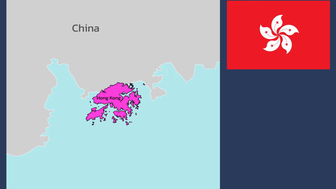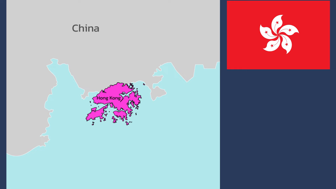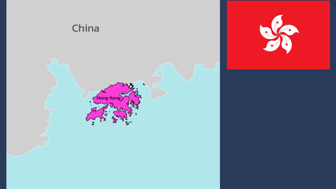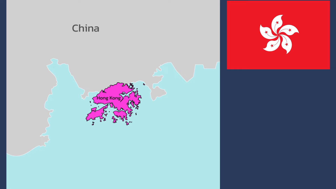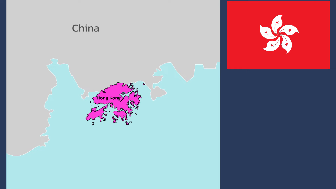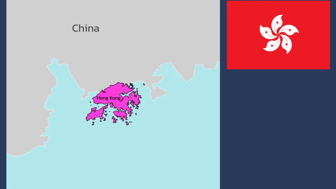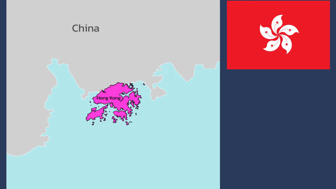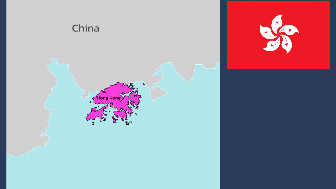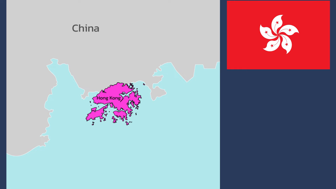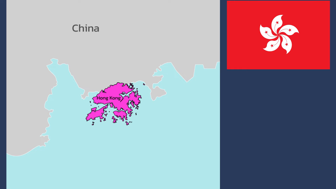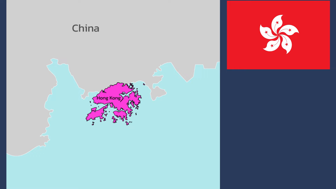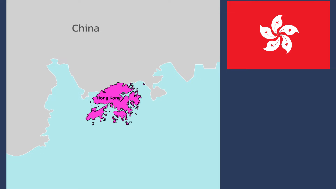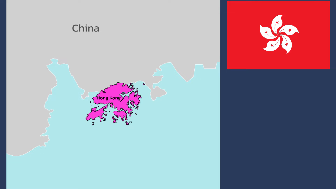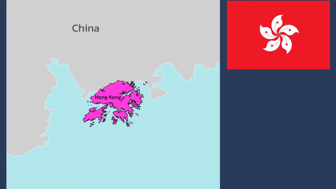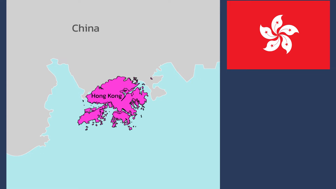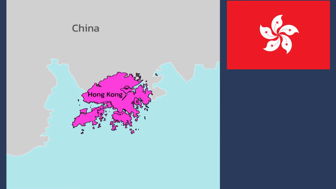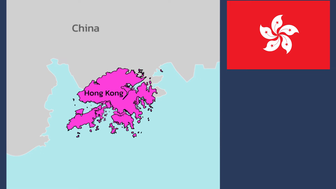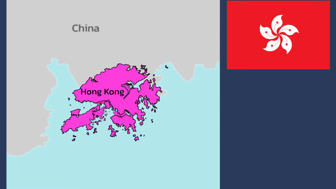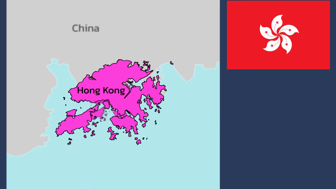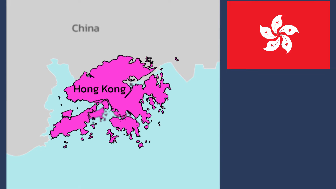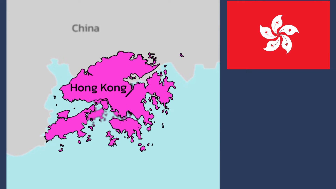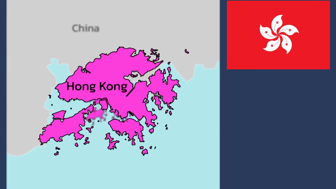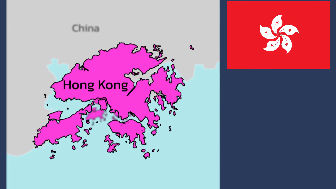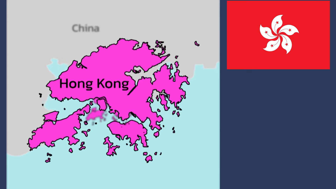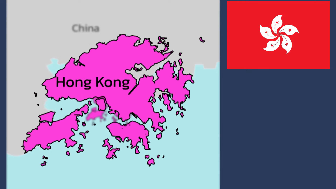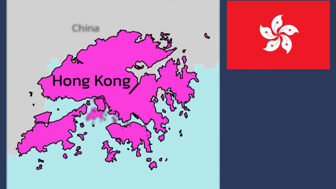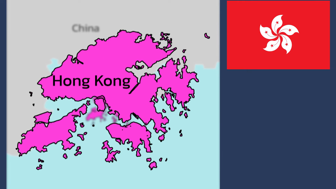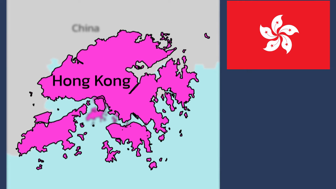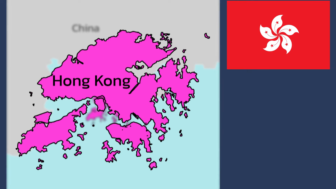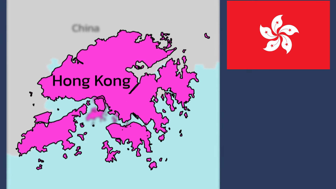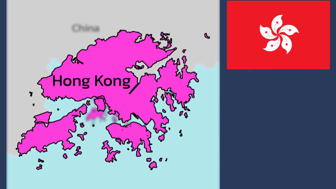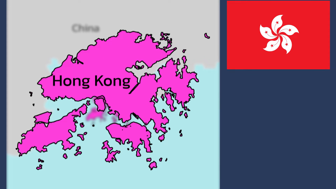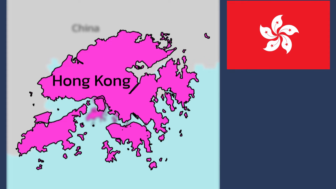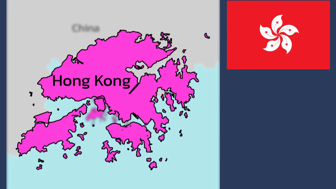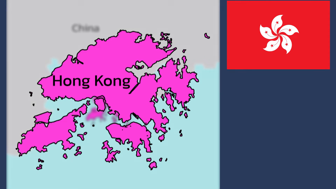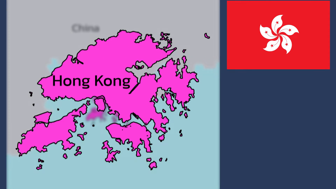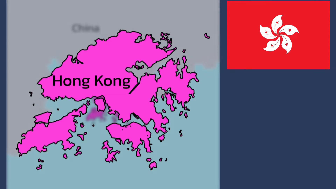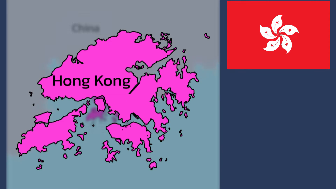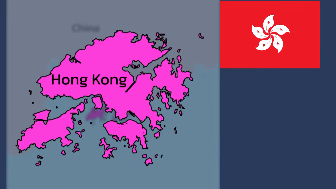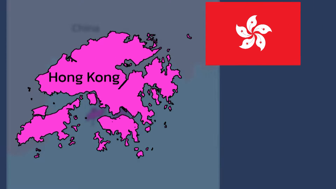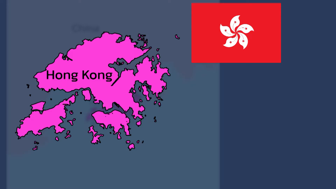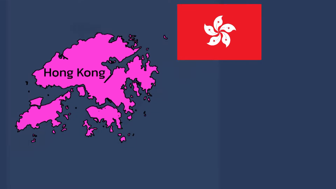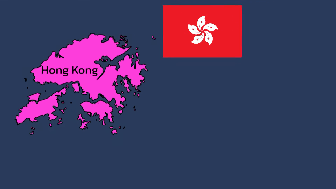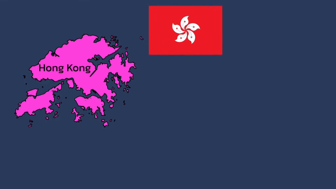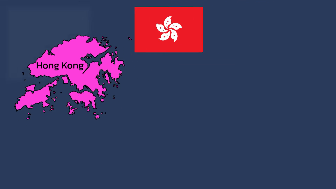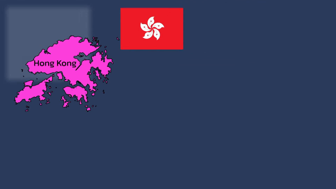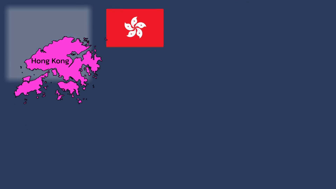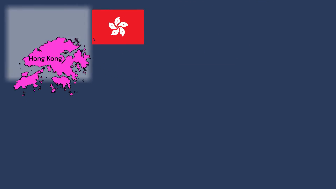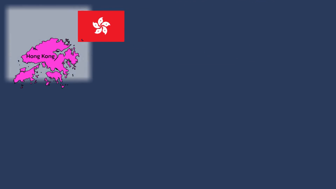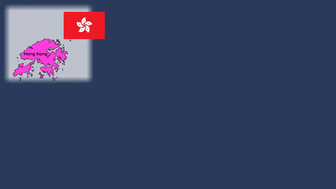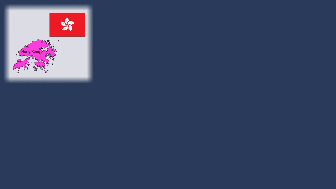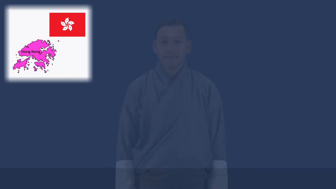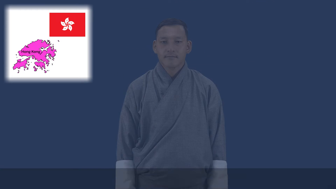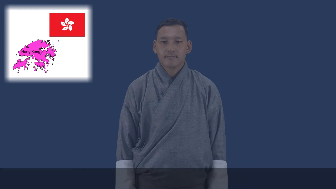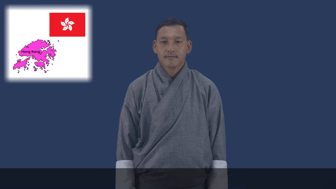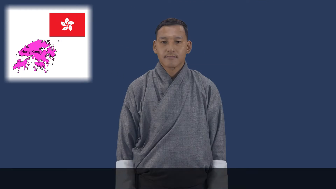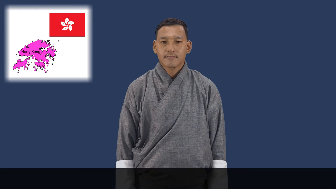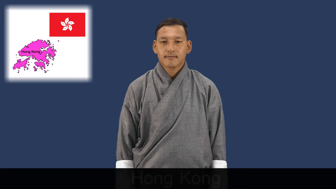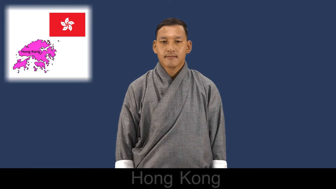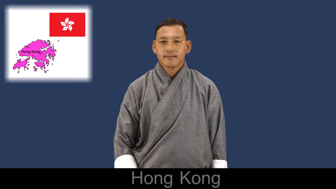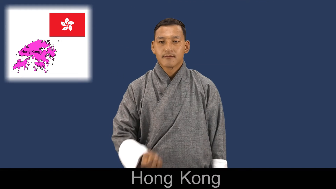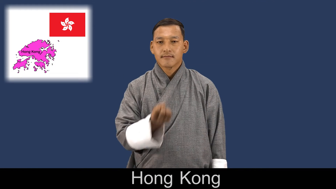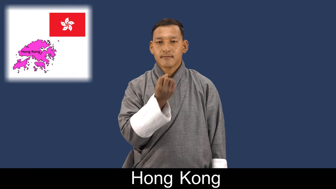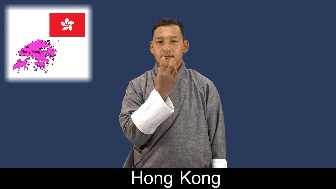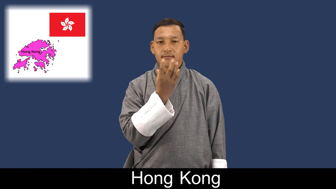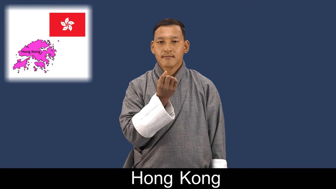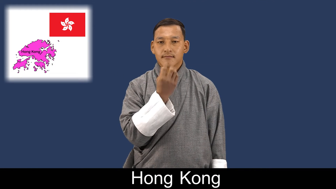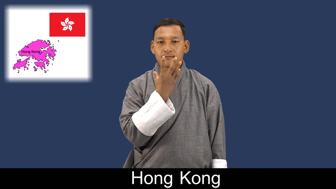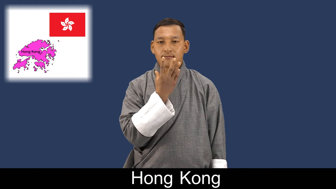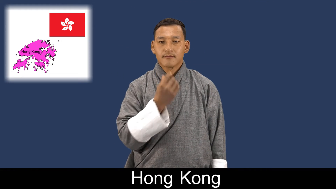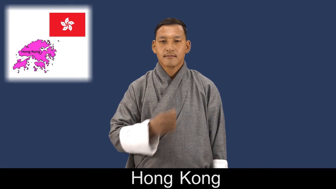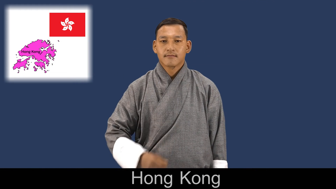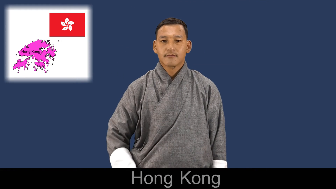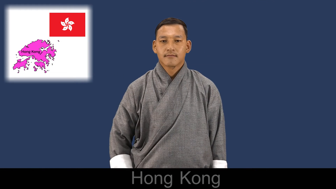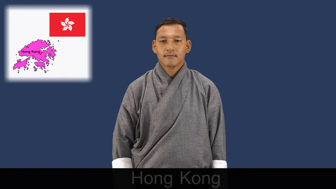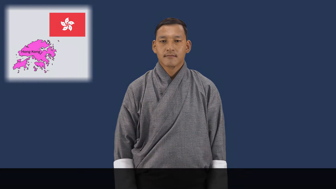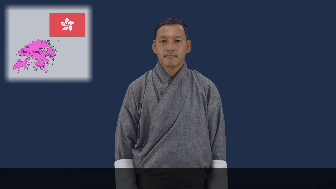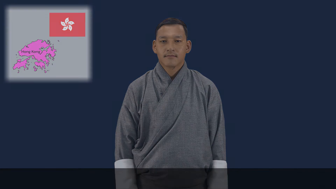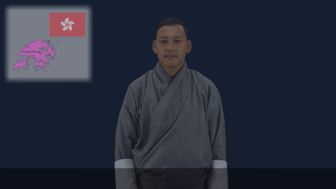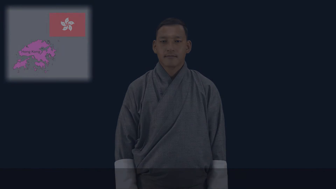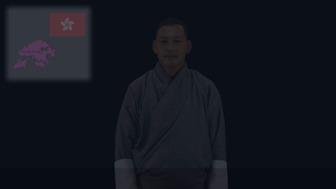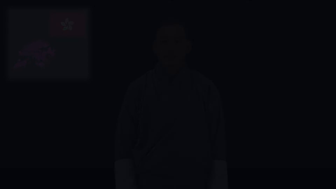Hong Kong